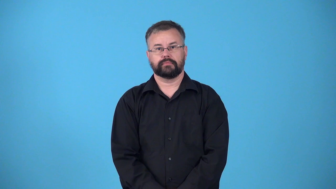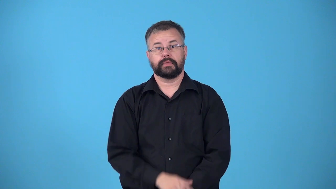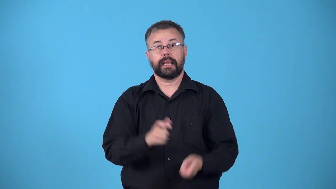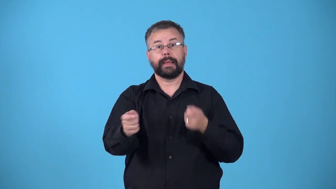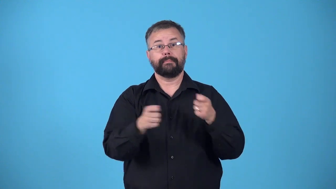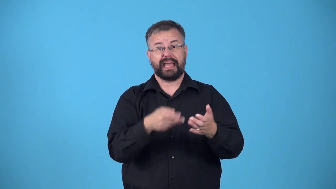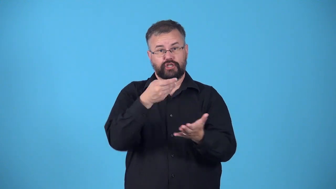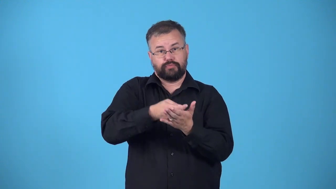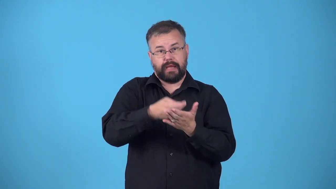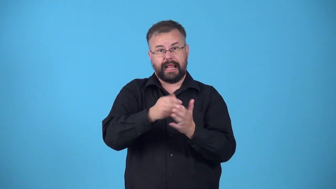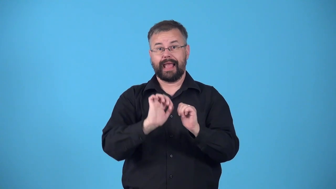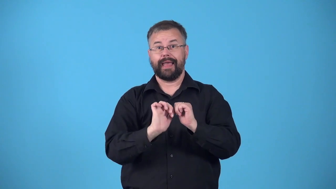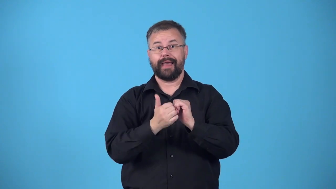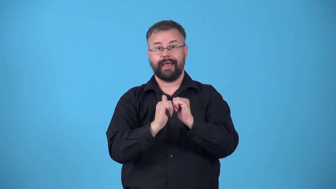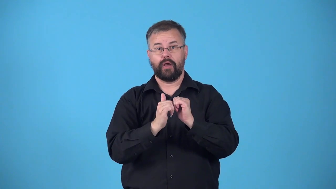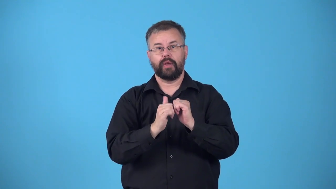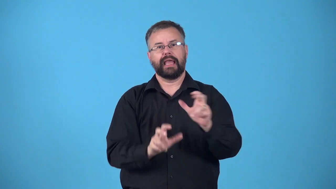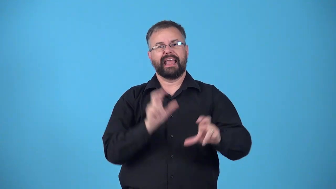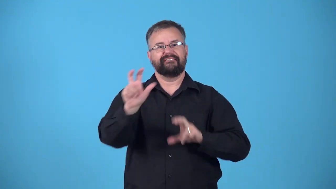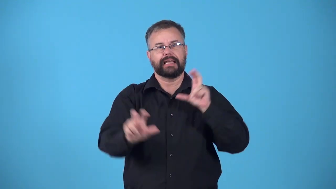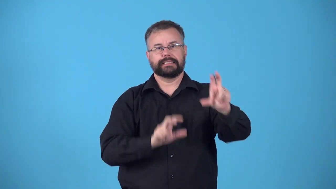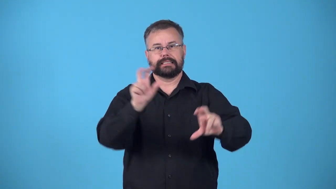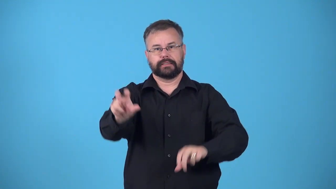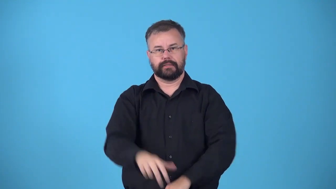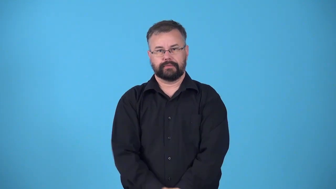fund